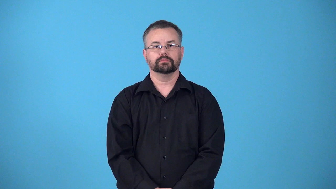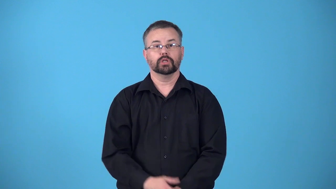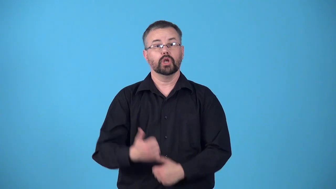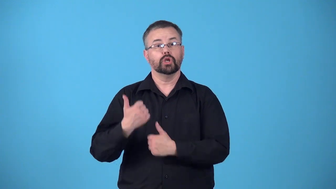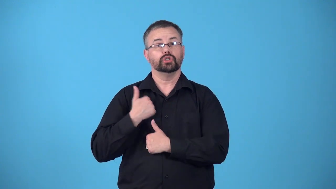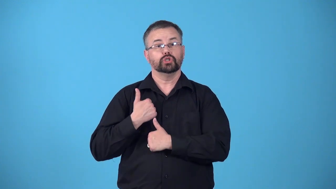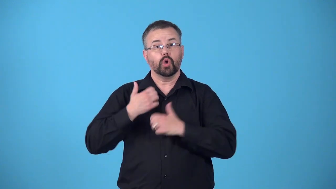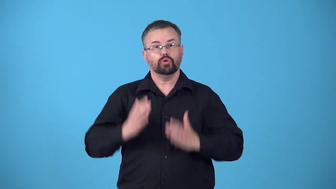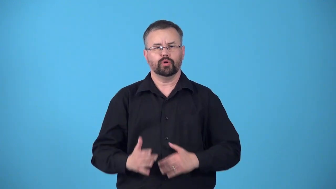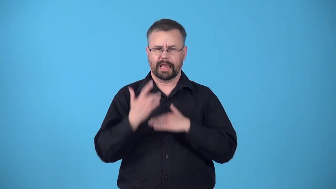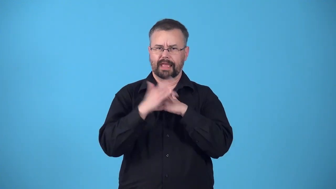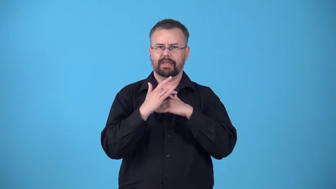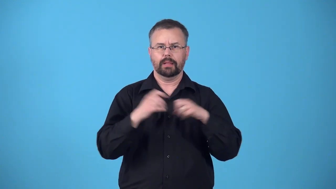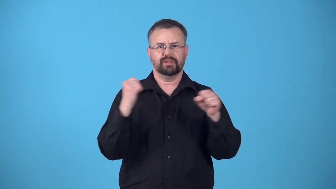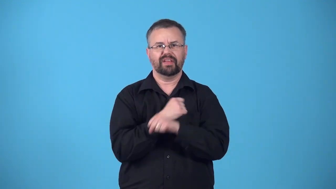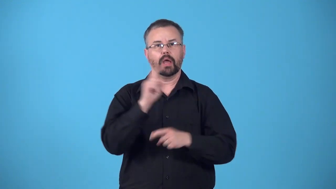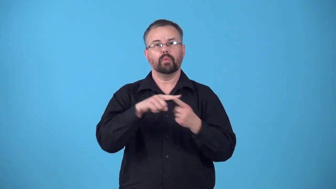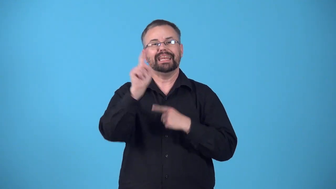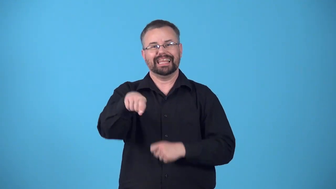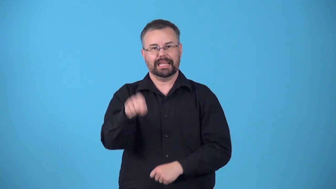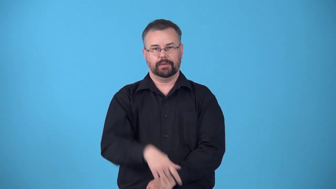reserve soldier